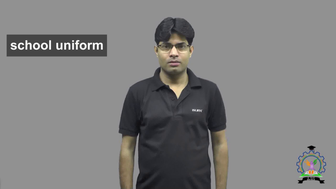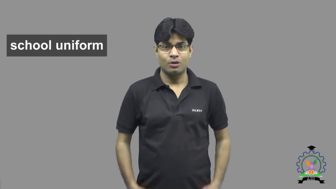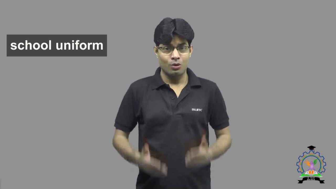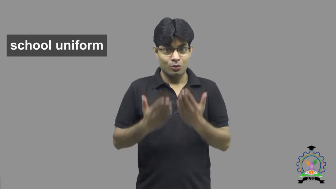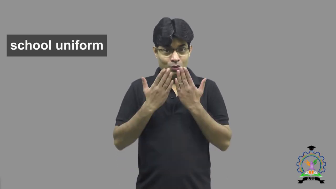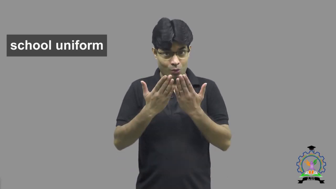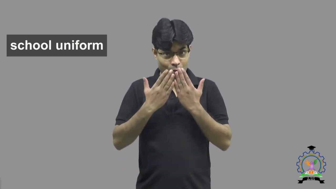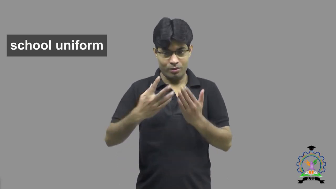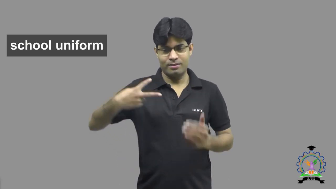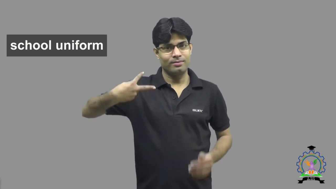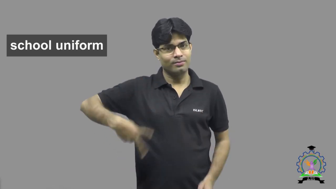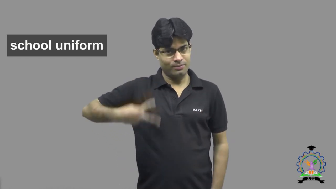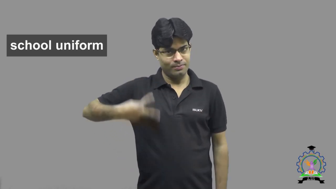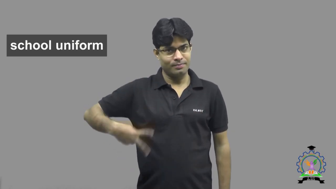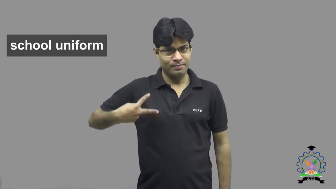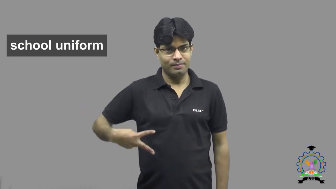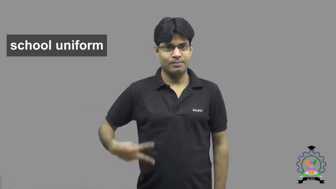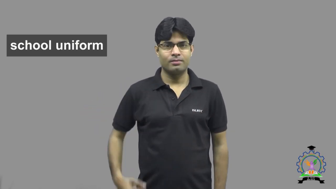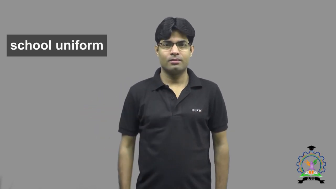school uniform